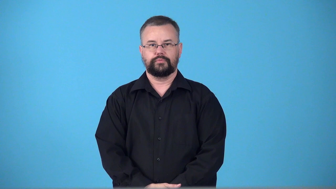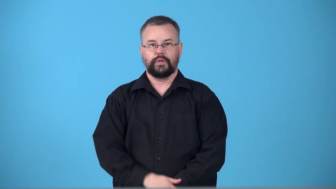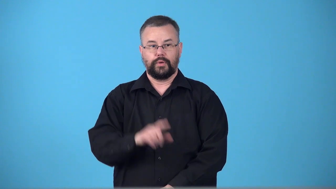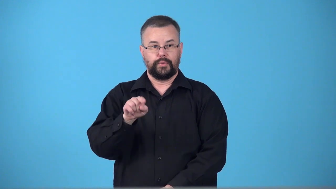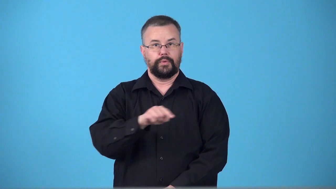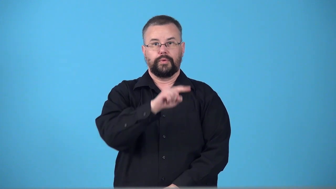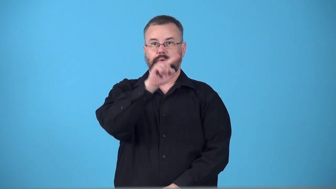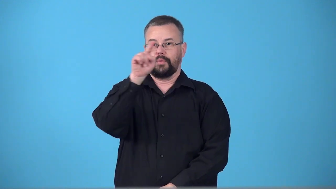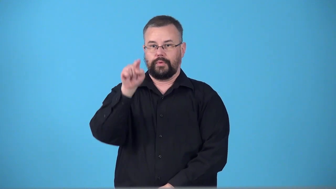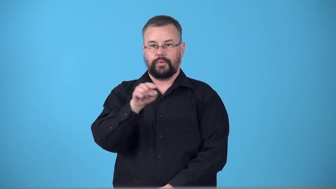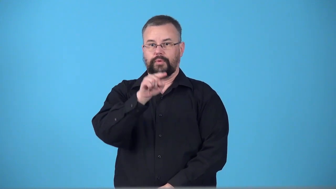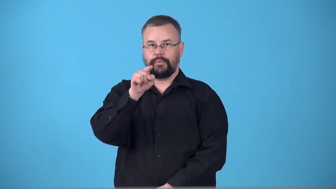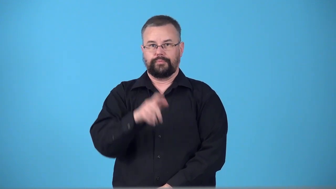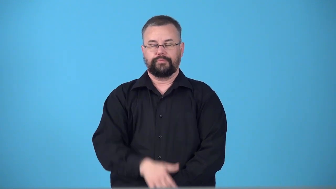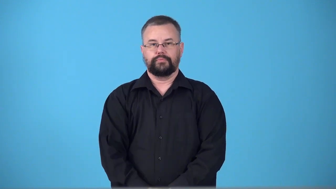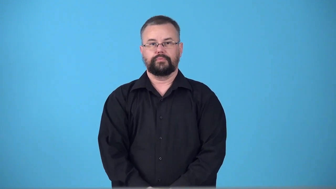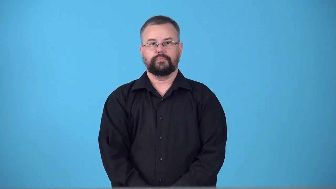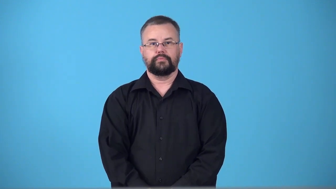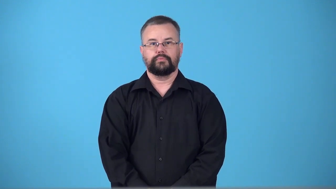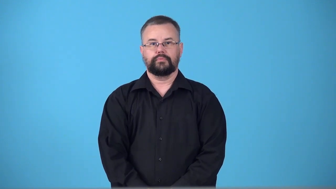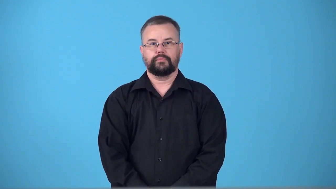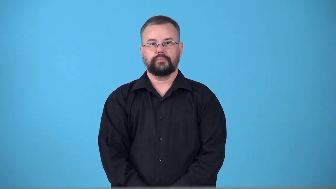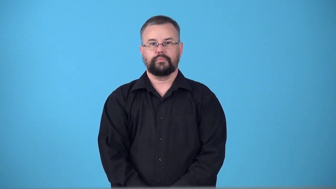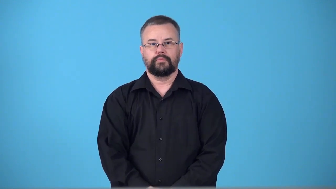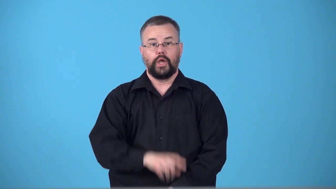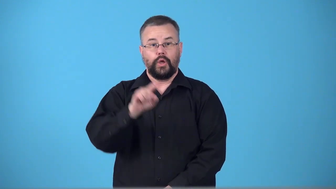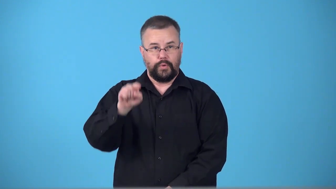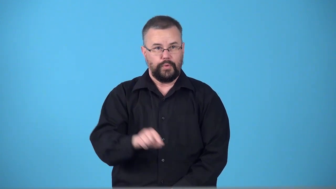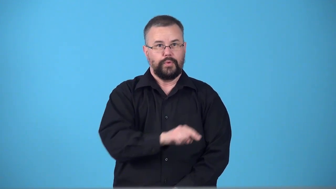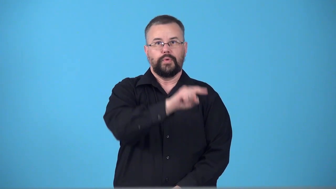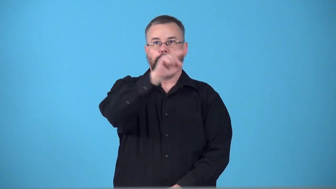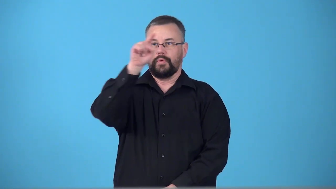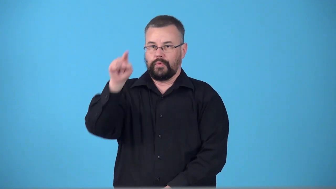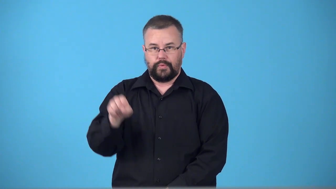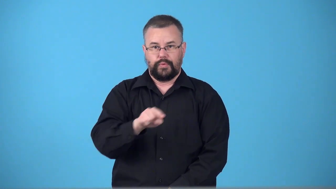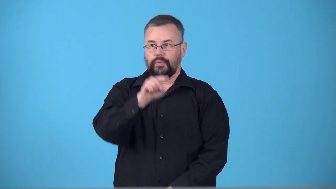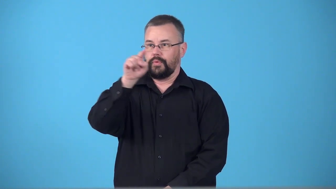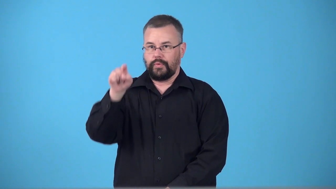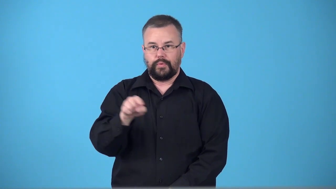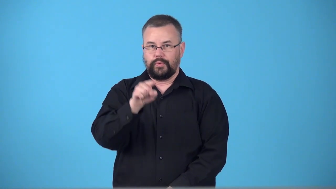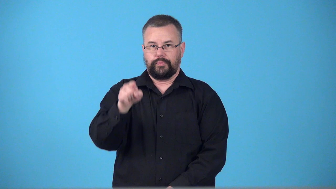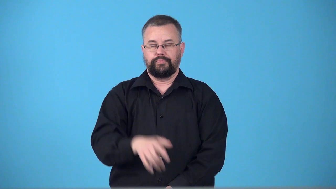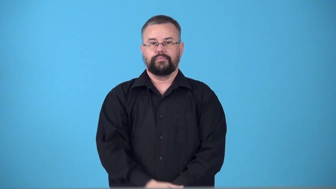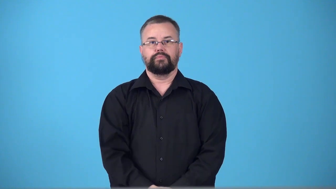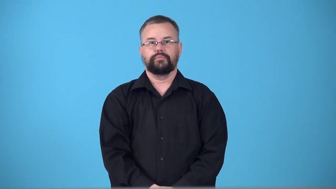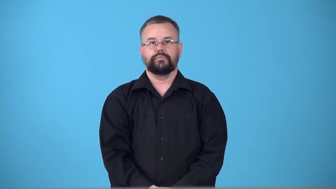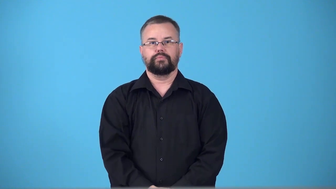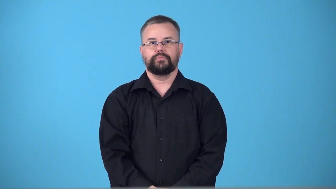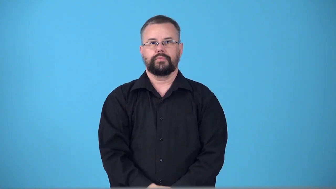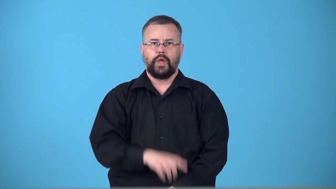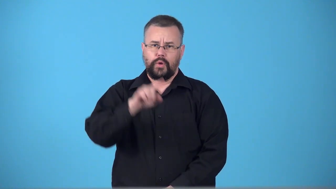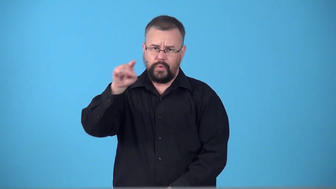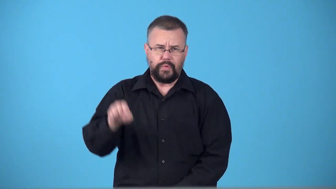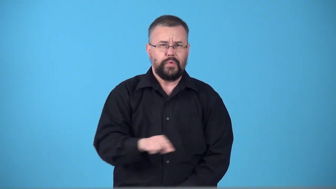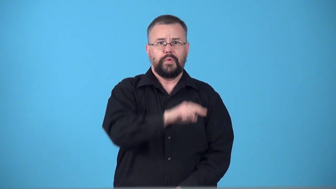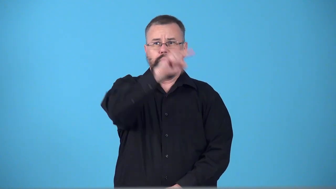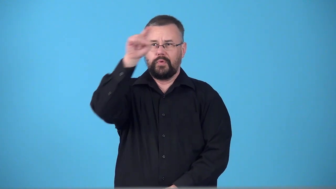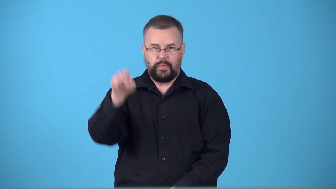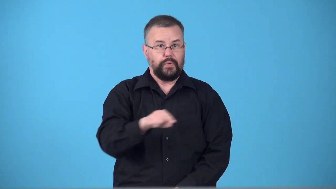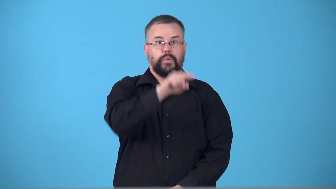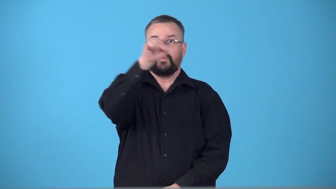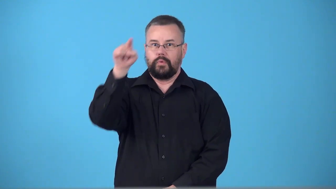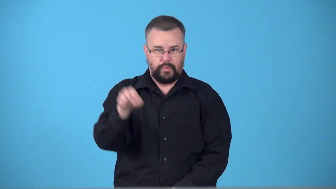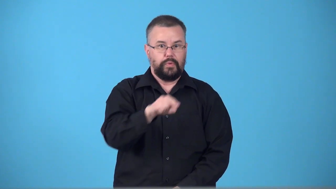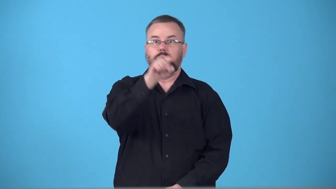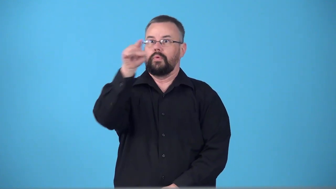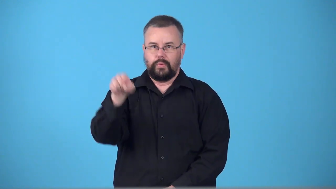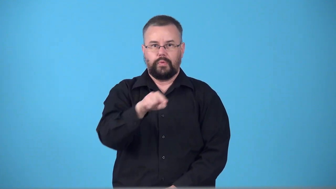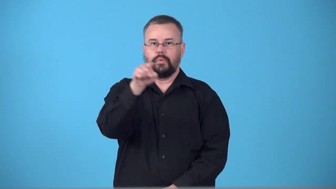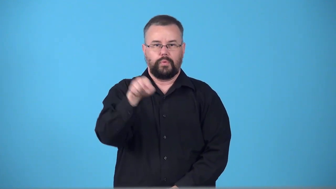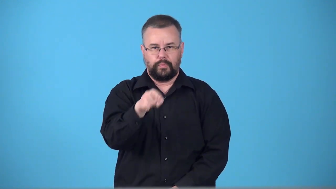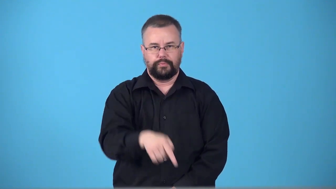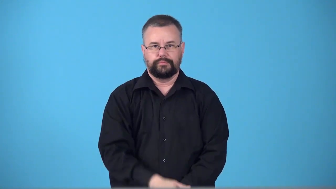swirly,swirlier,swirliest